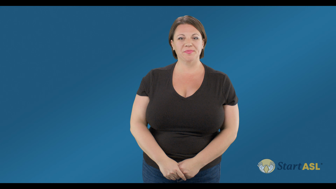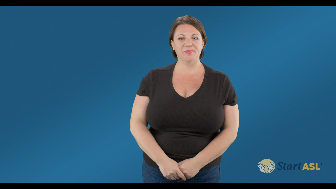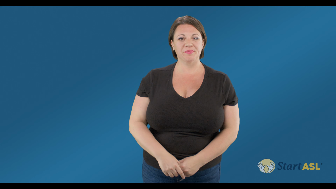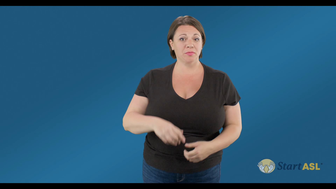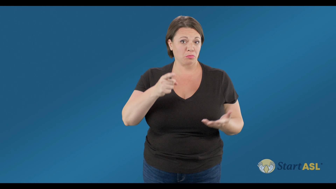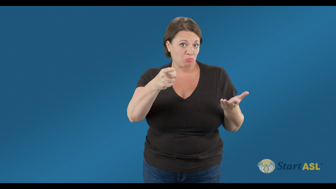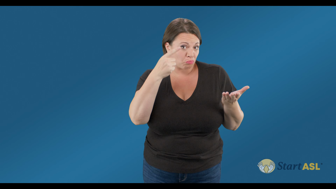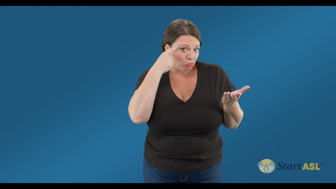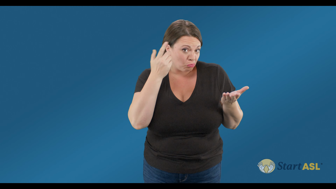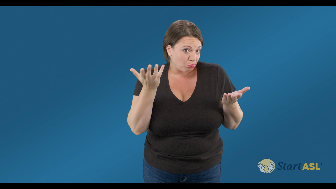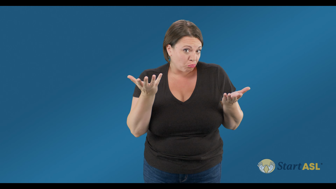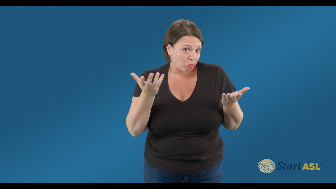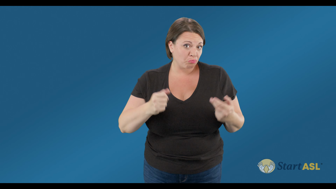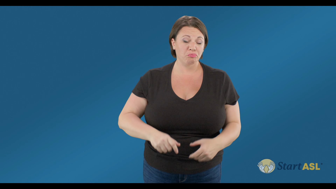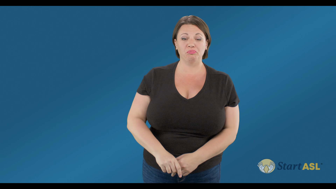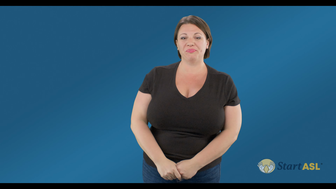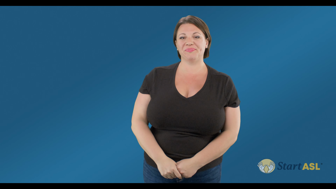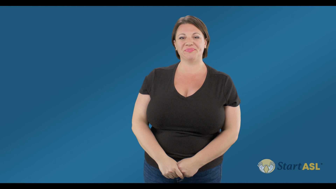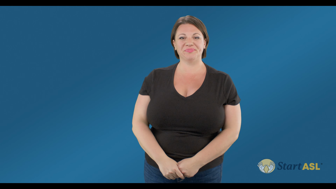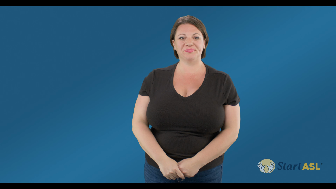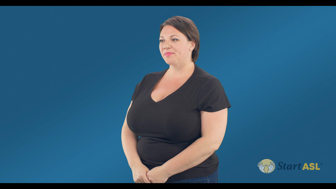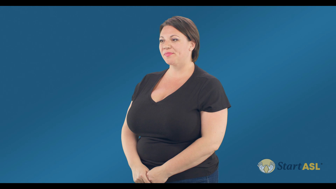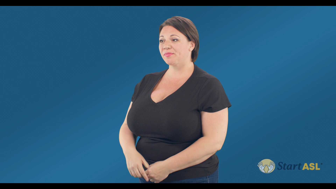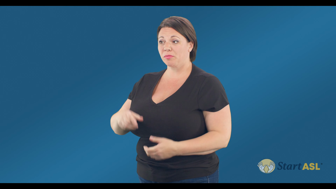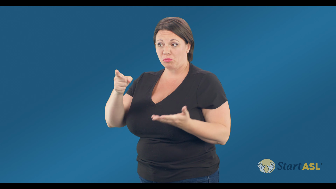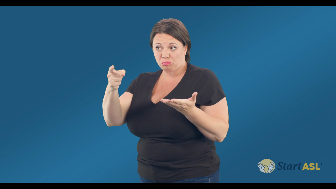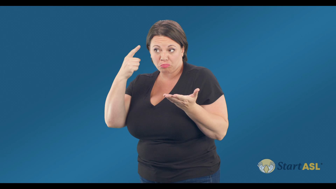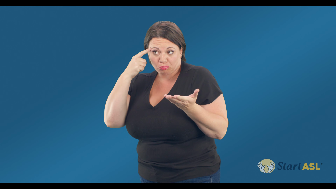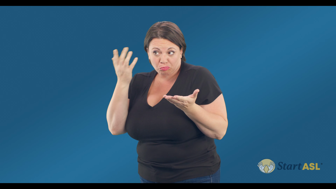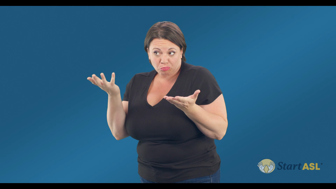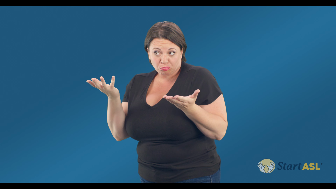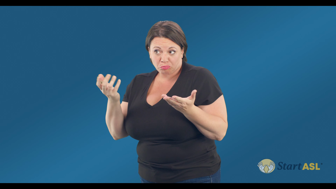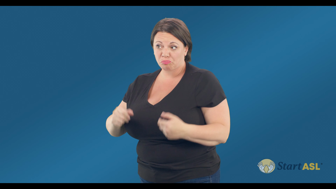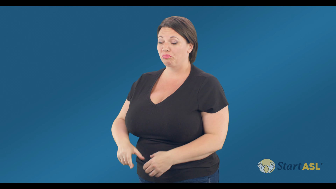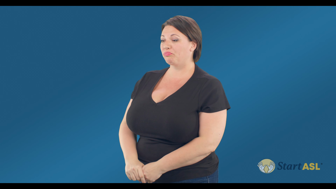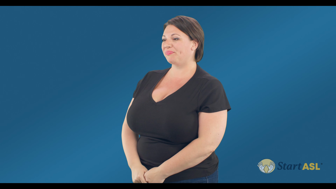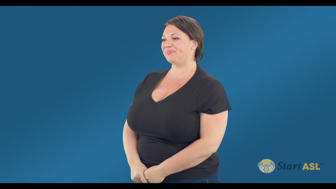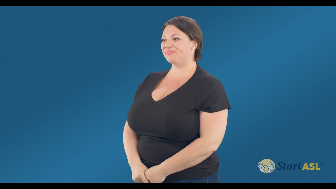what do you think